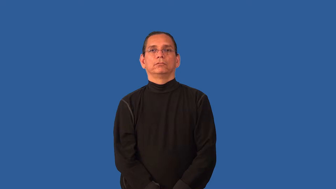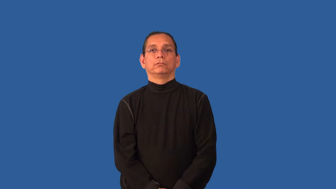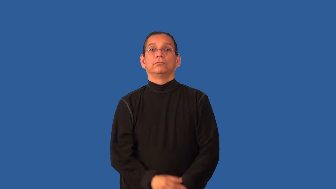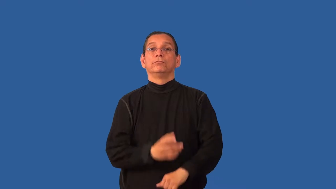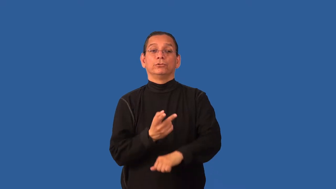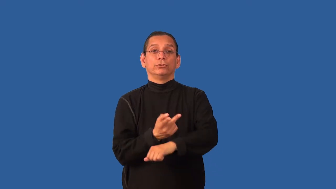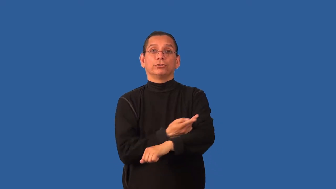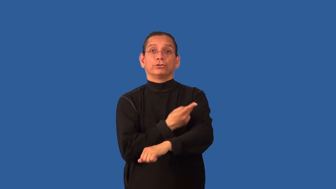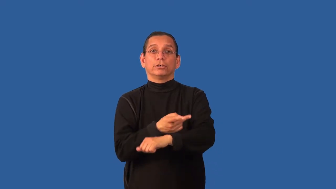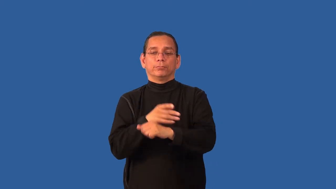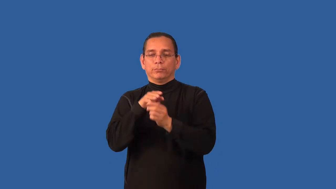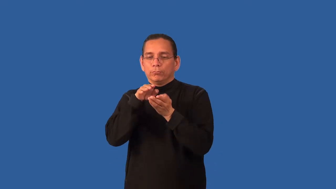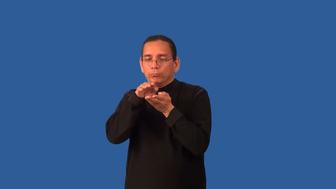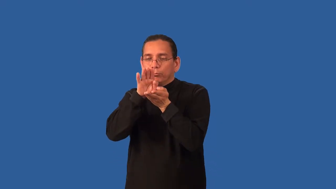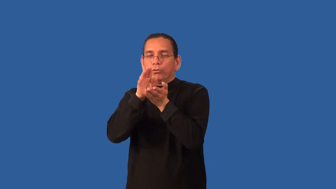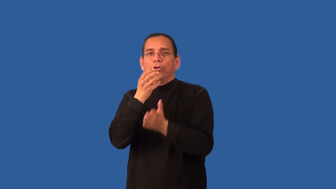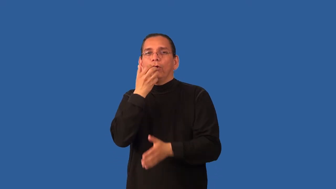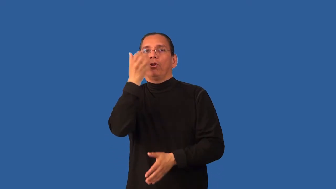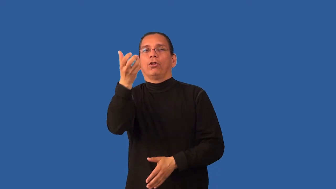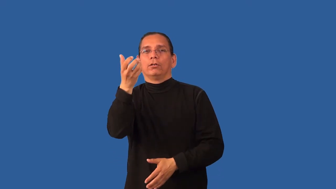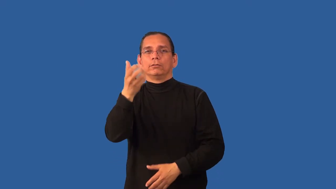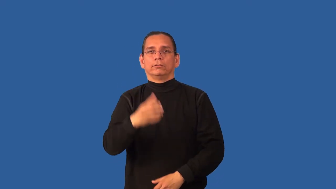bleat-sheep sound